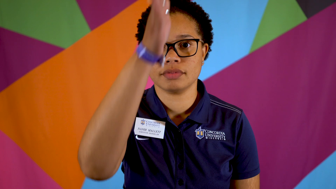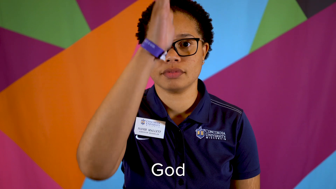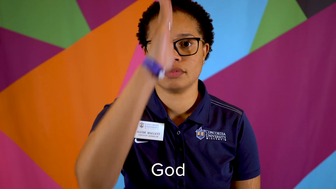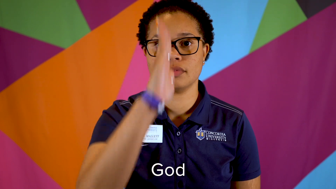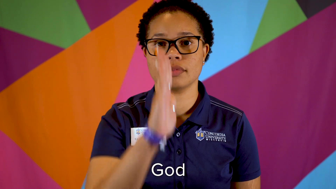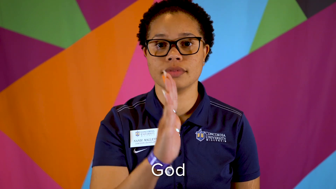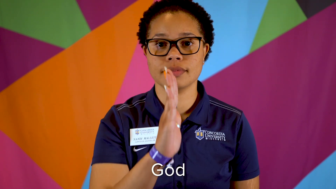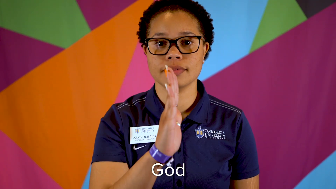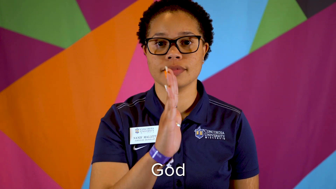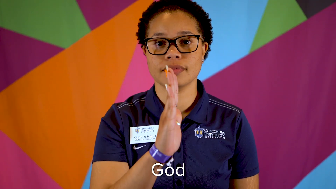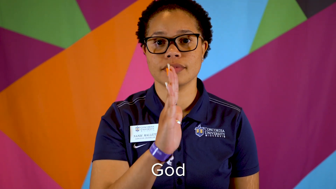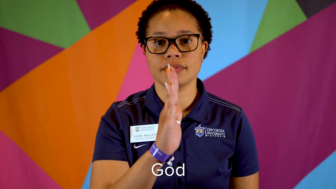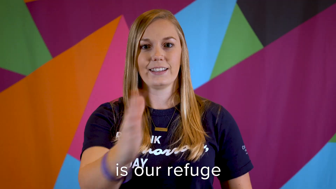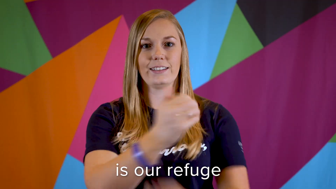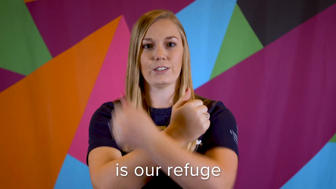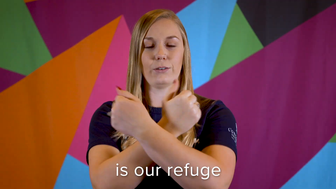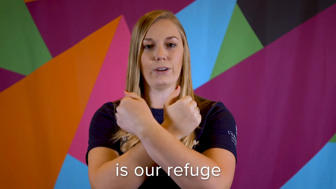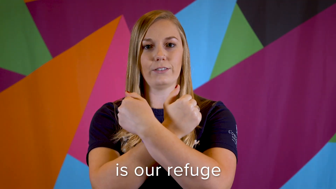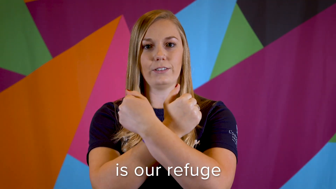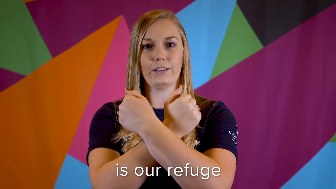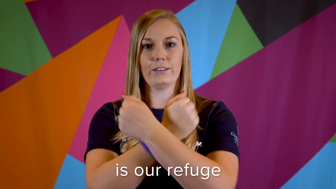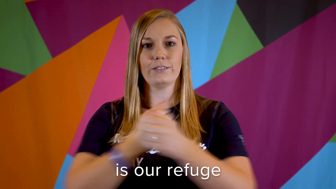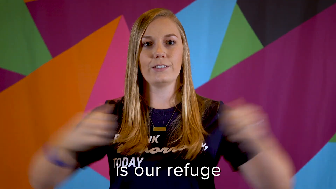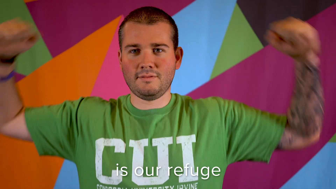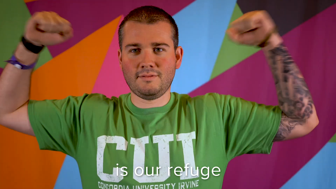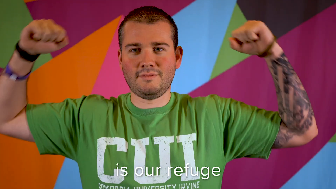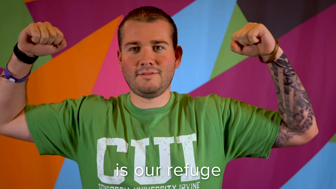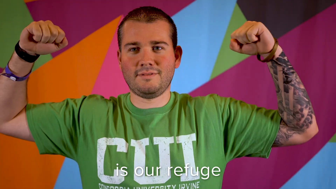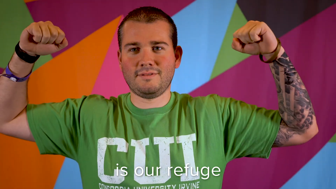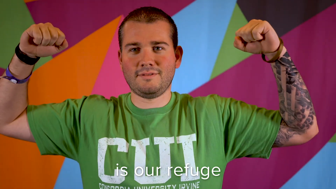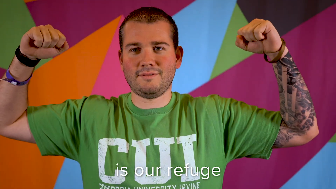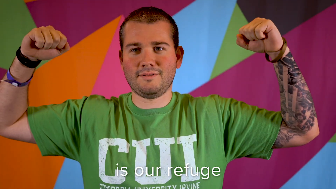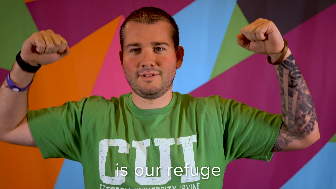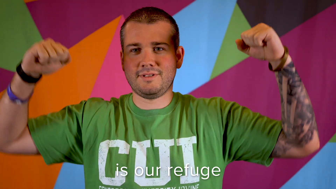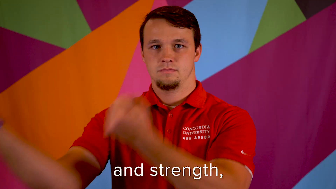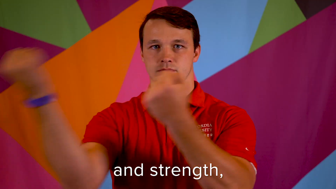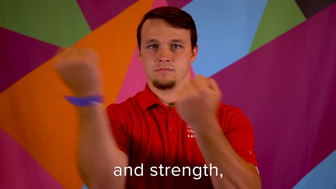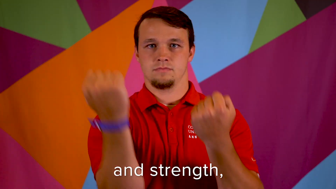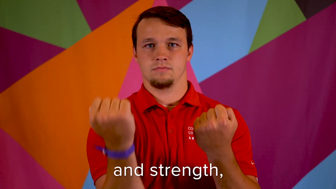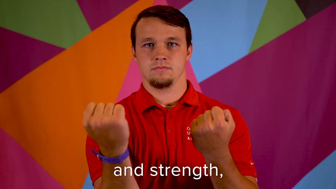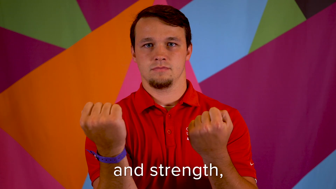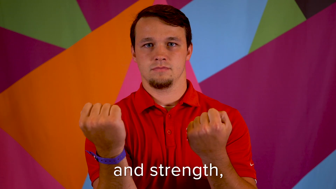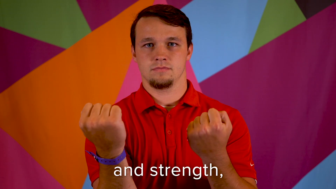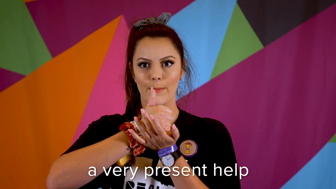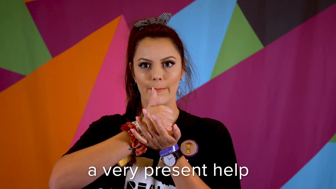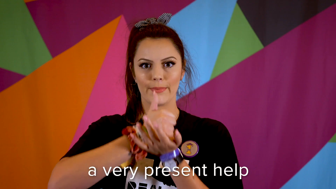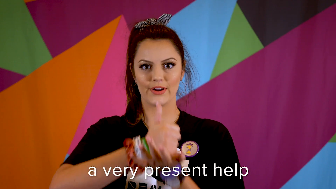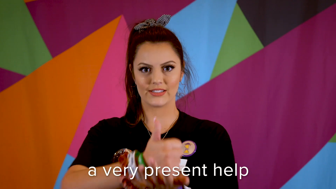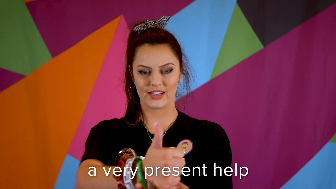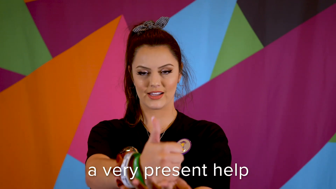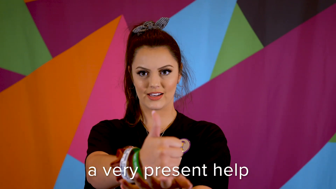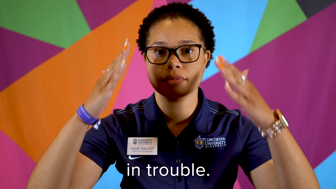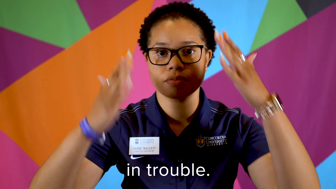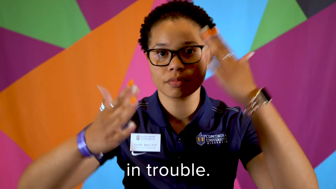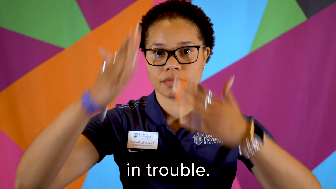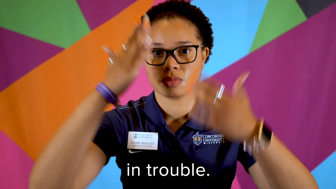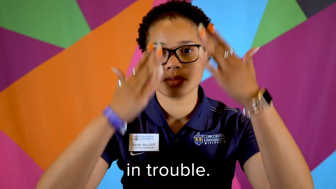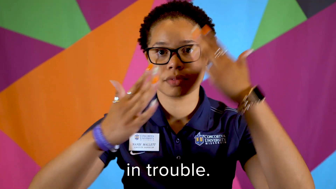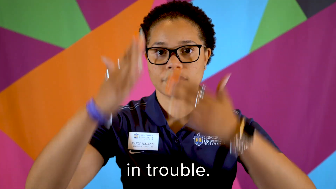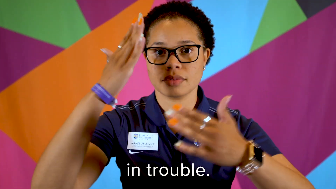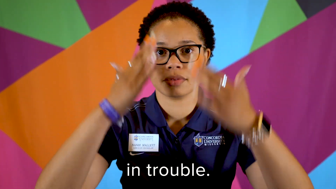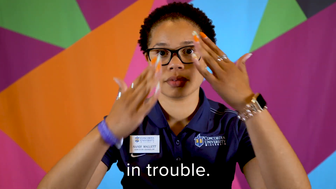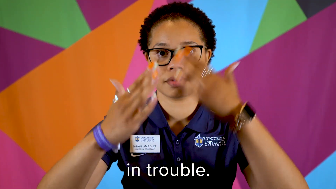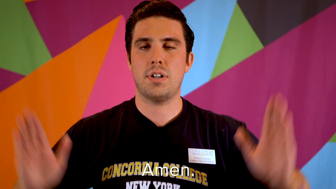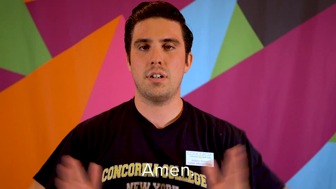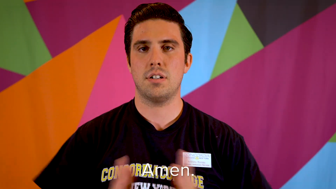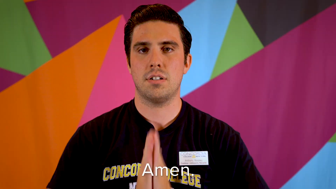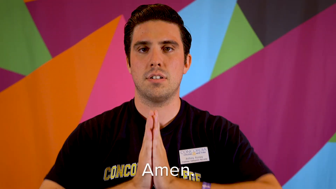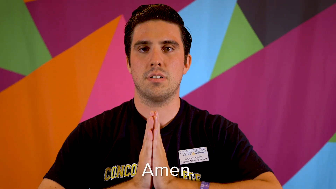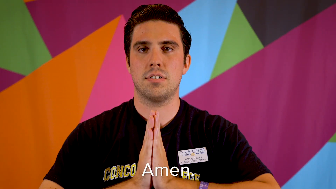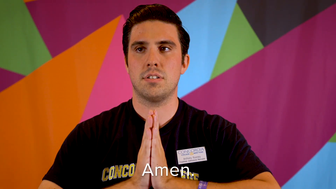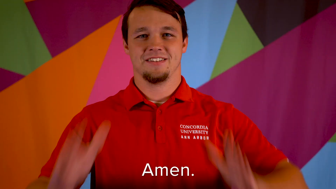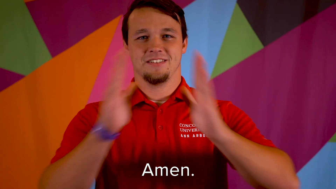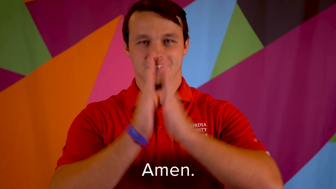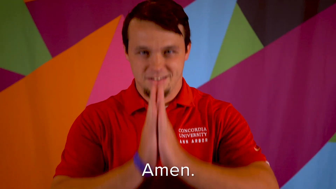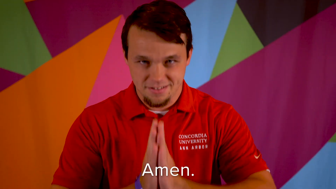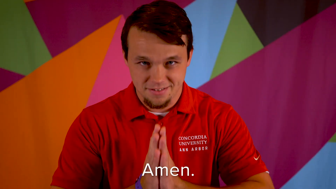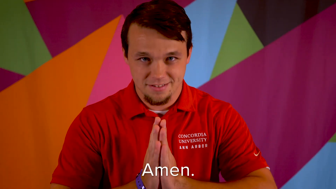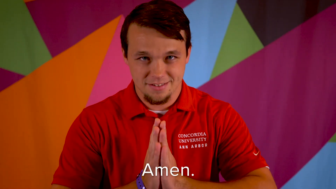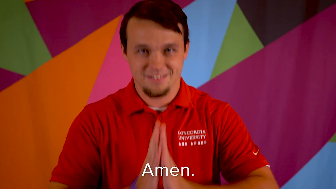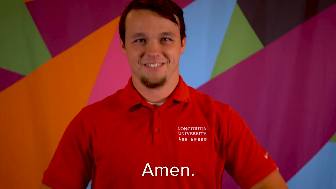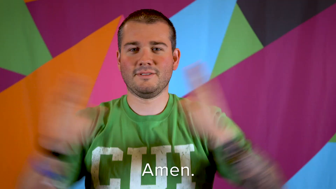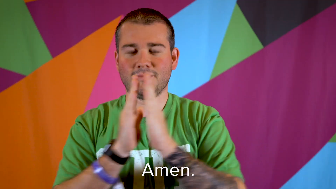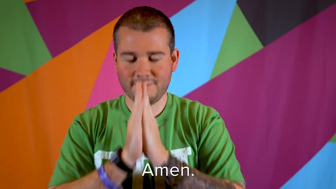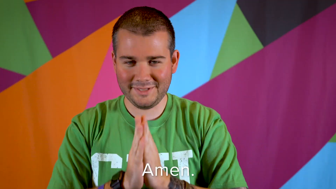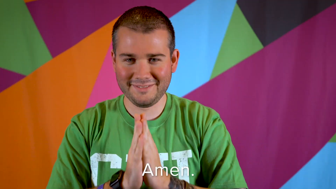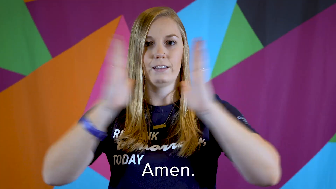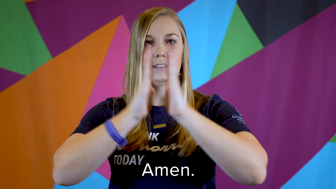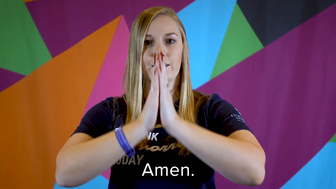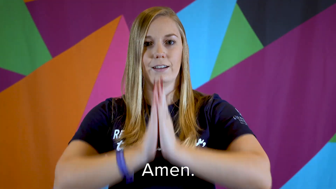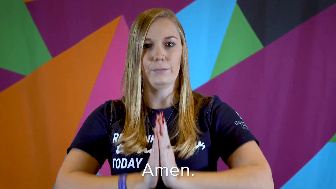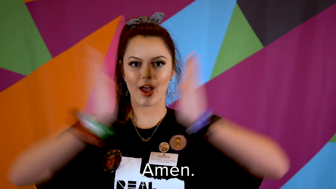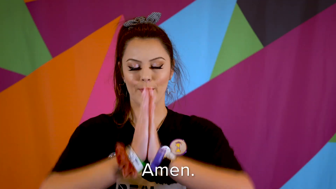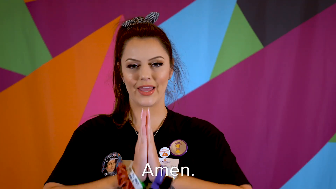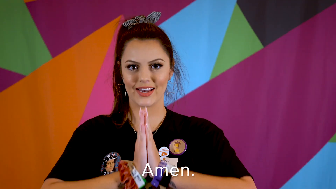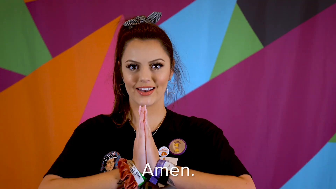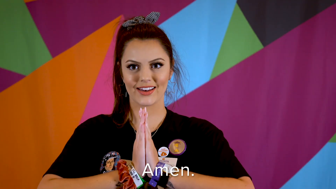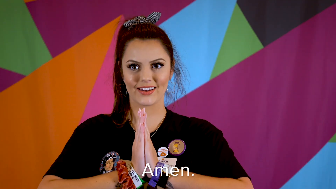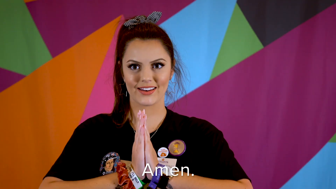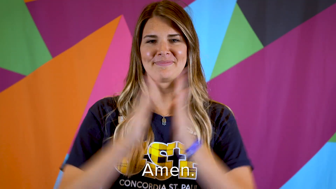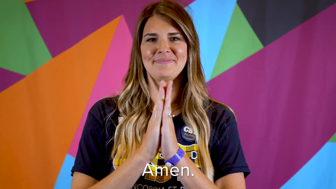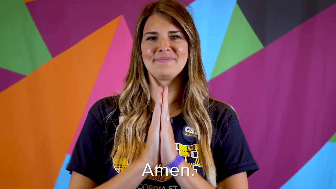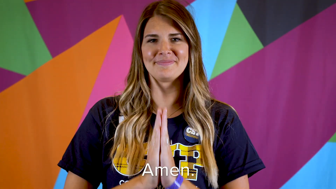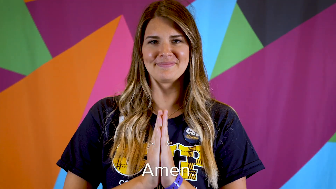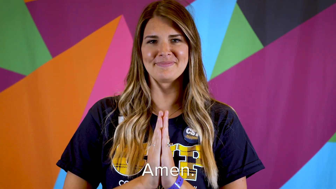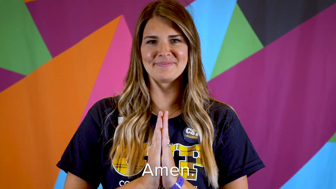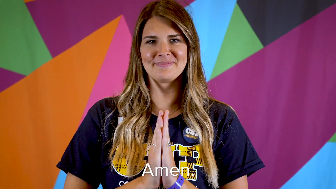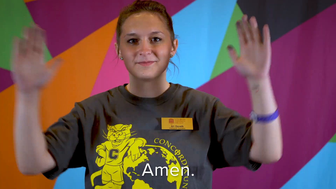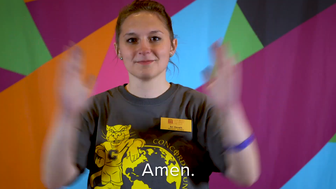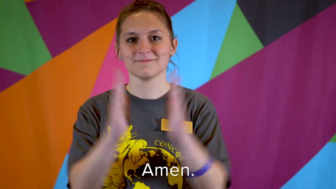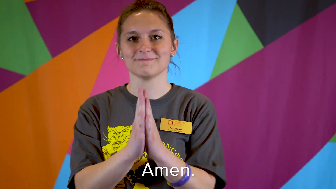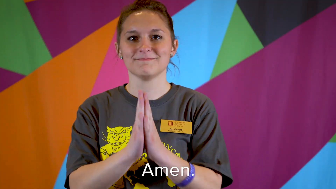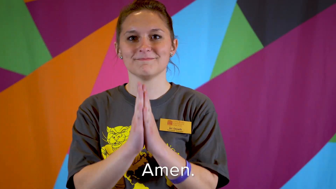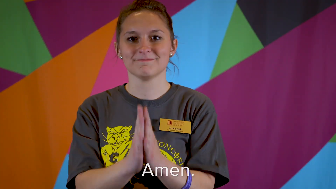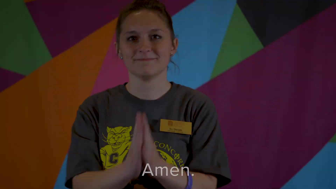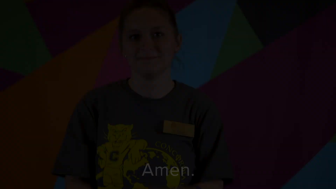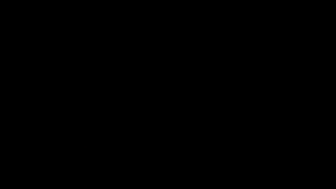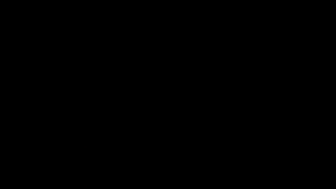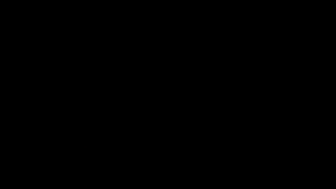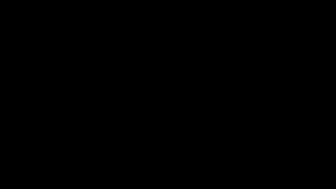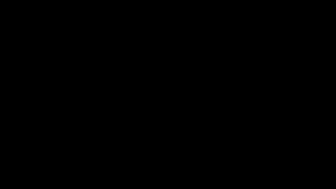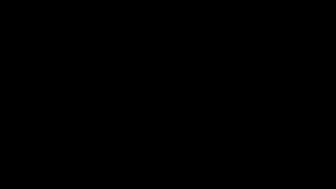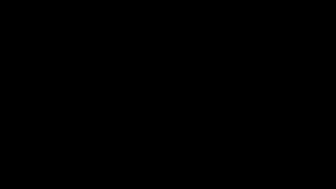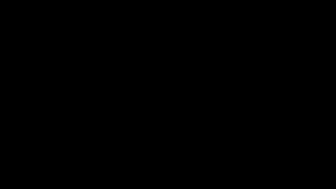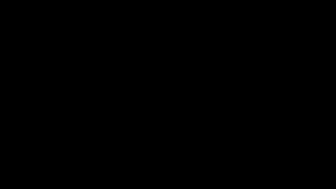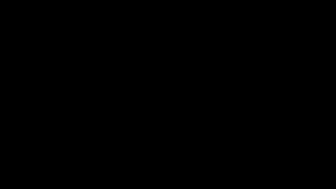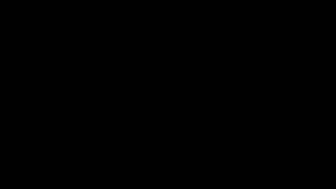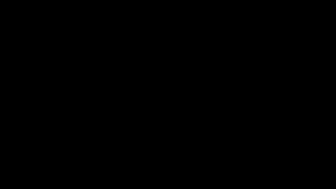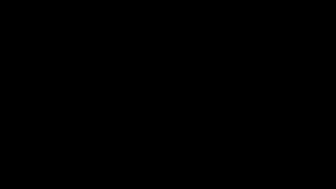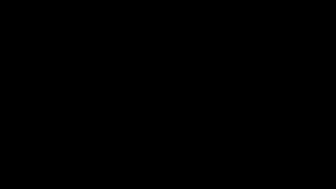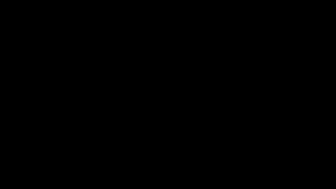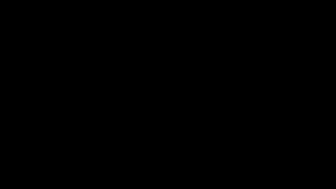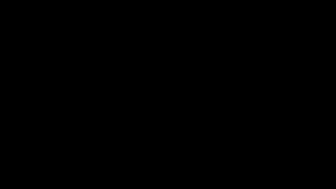Psalm 46 Prayer